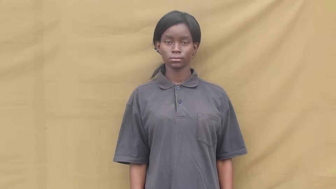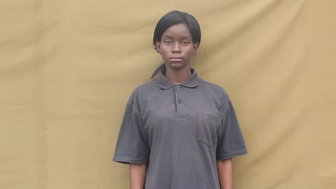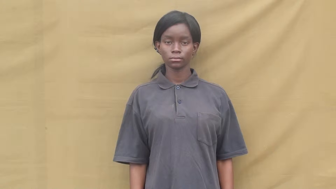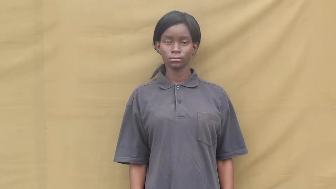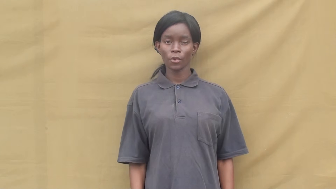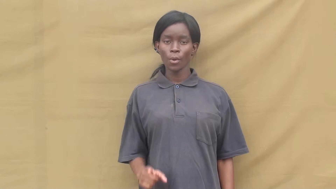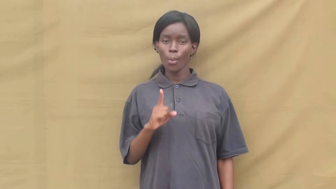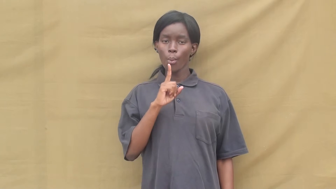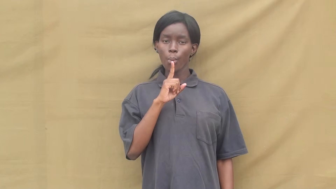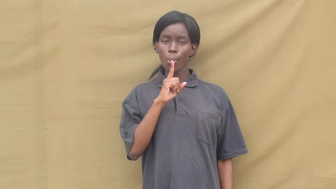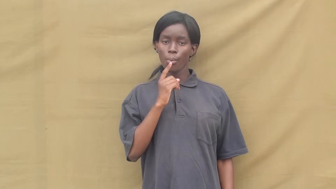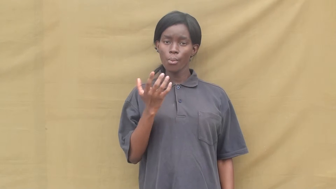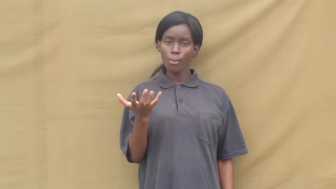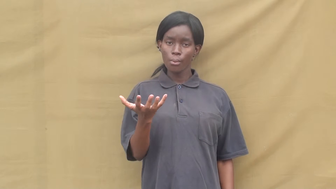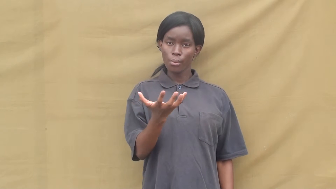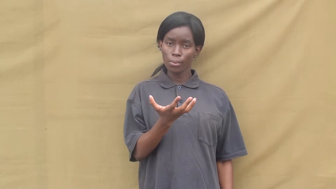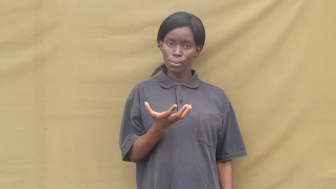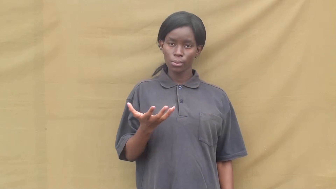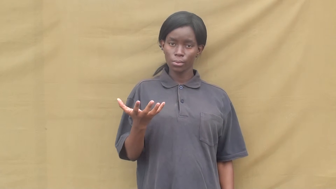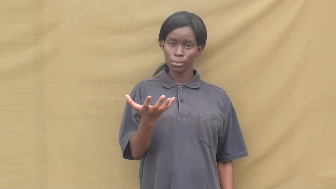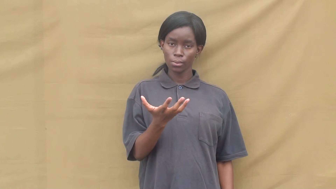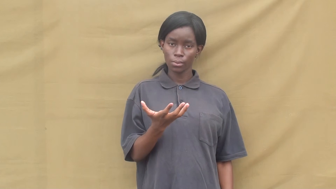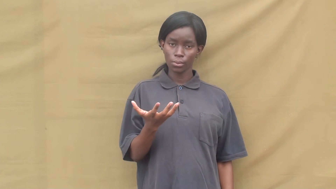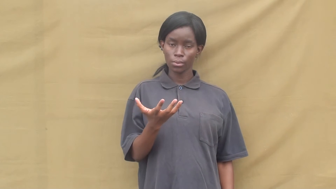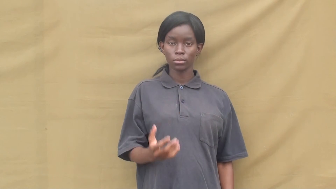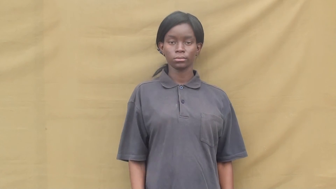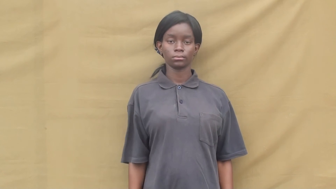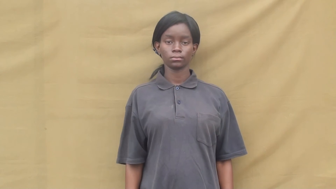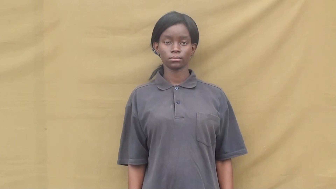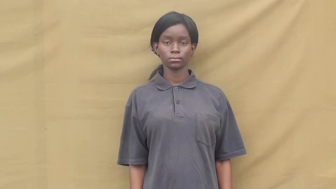microwave oven